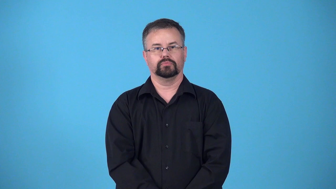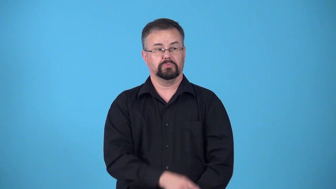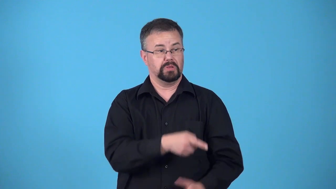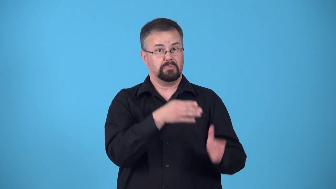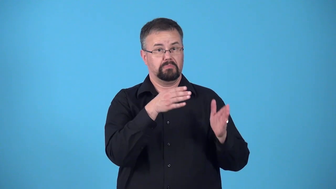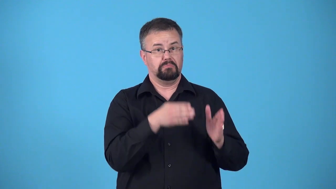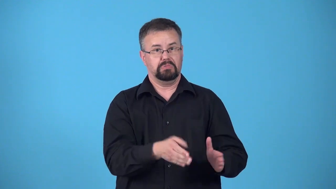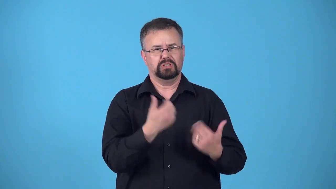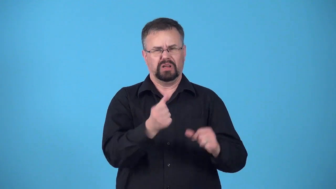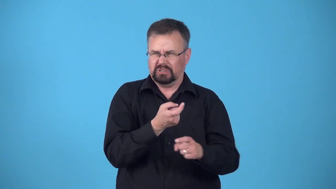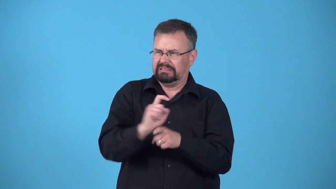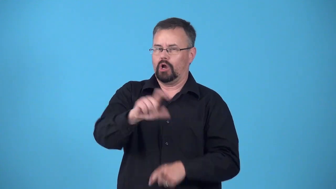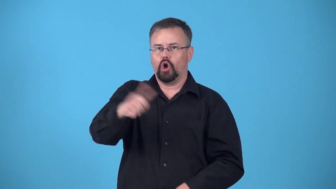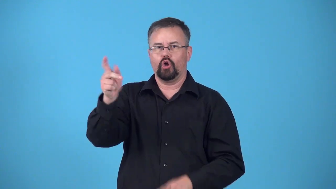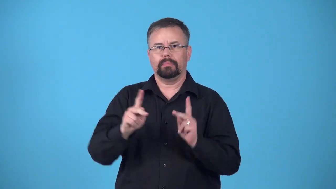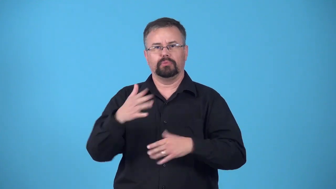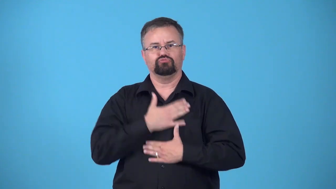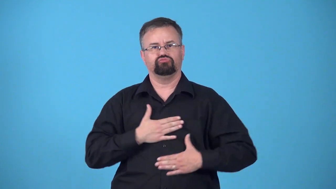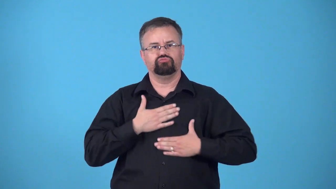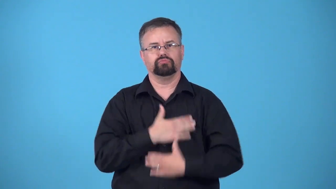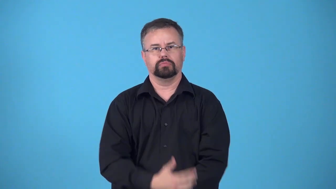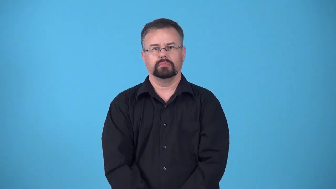wet blanket